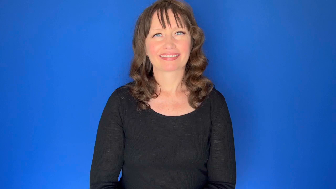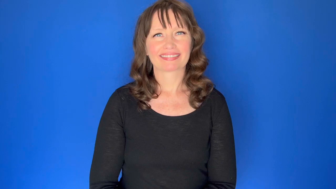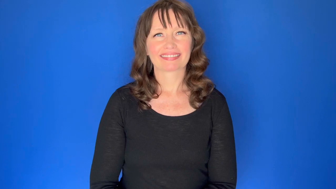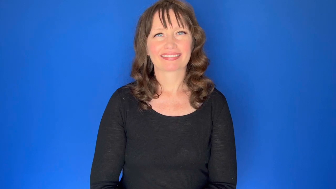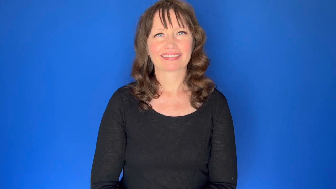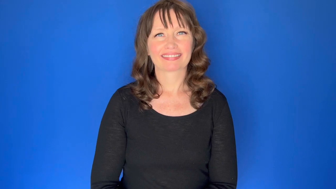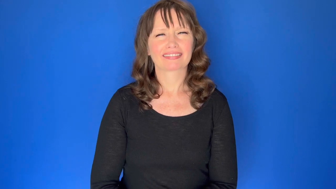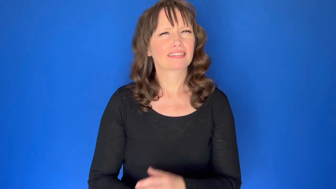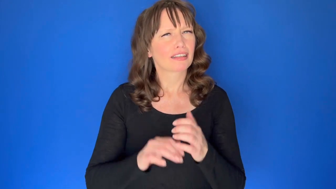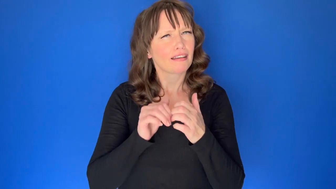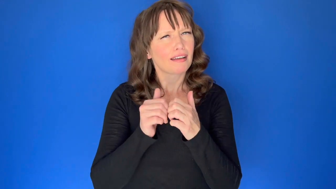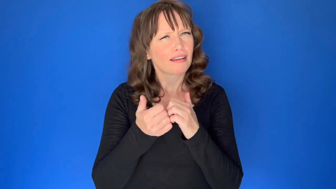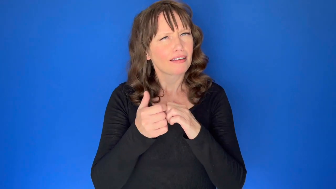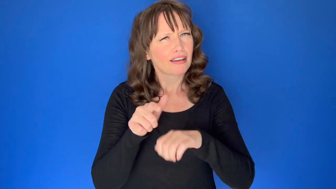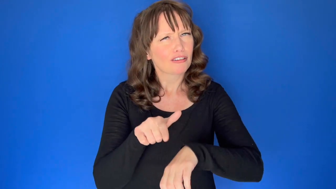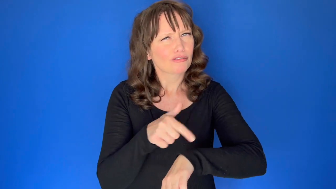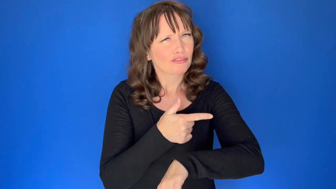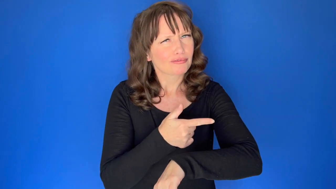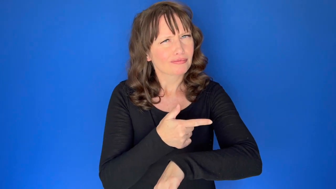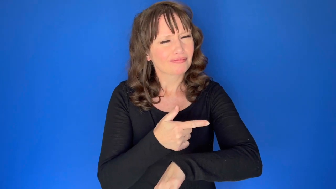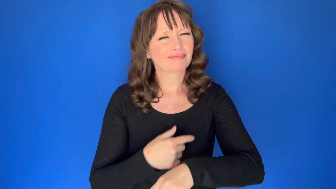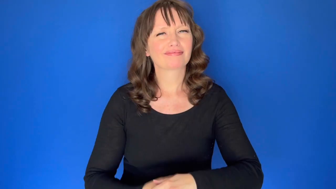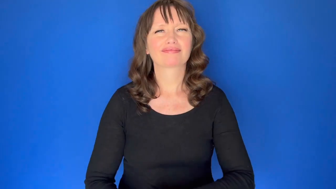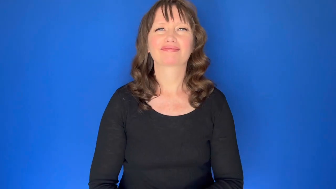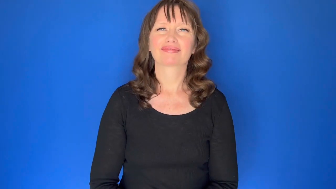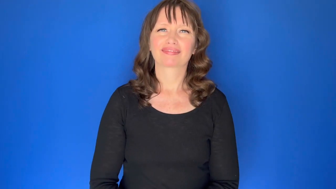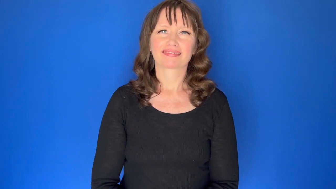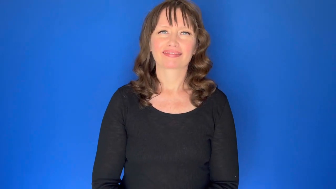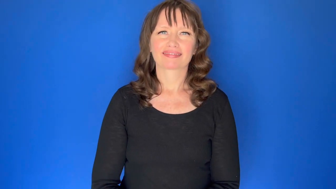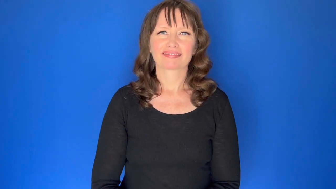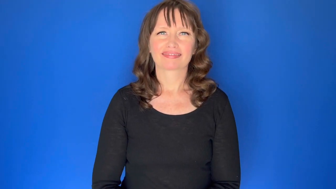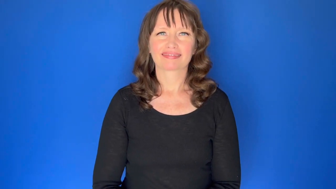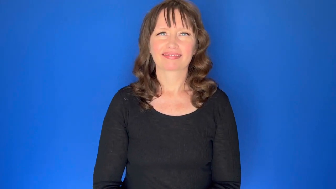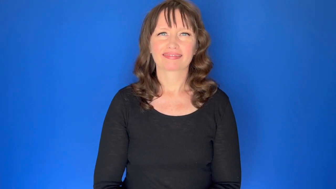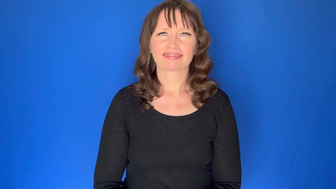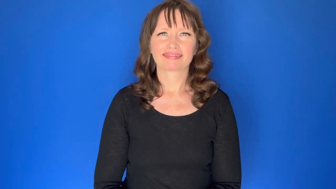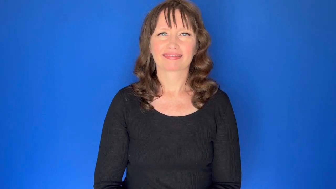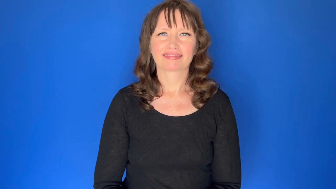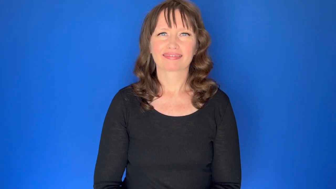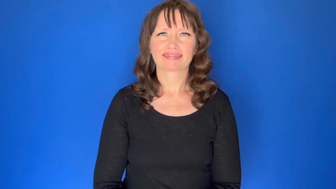how long